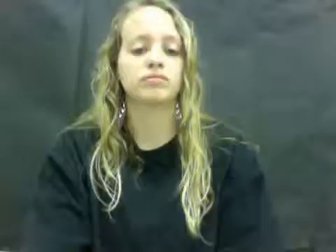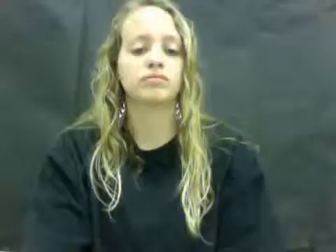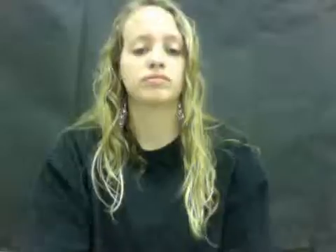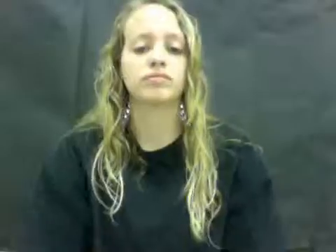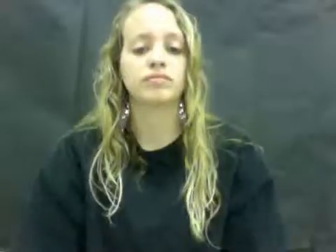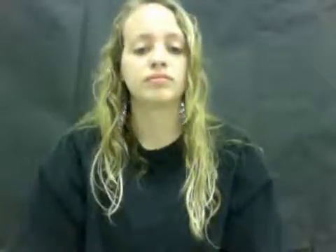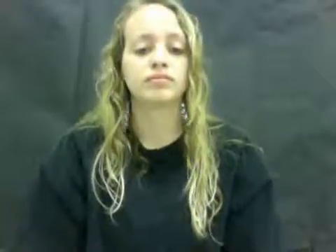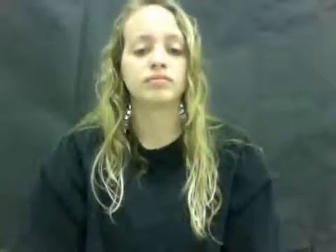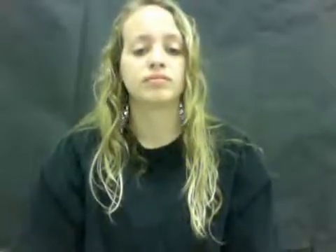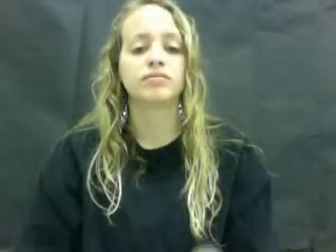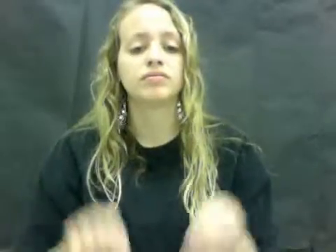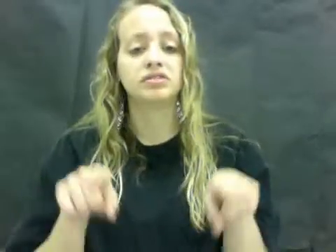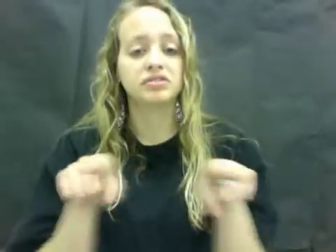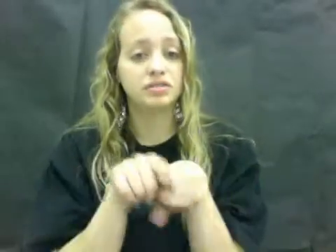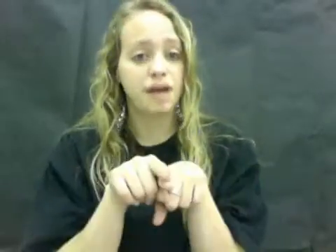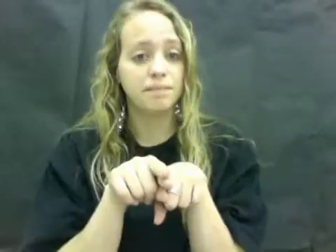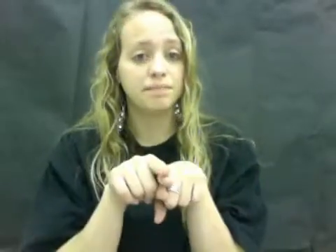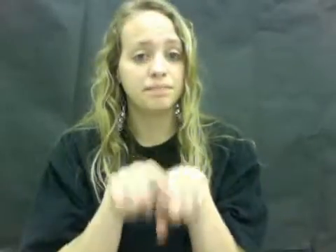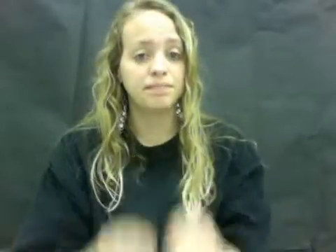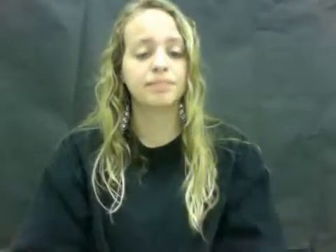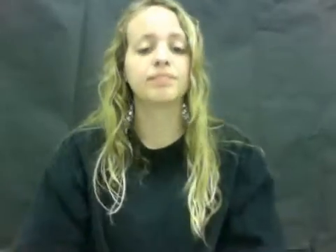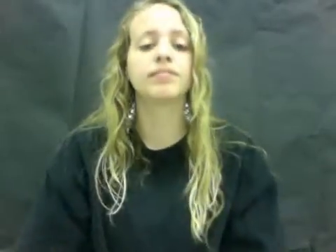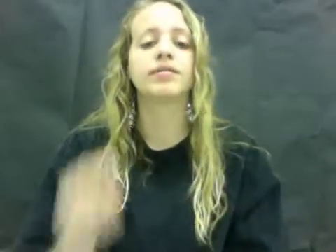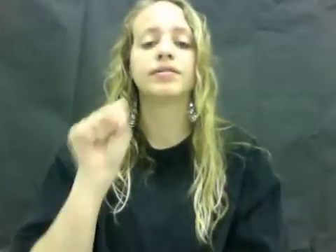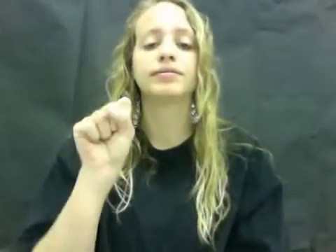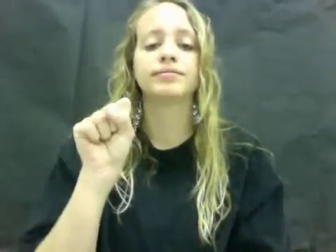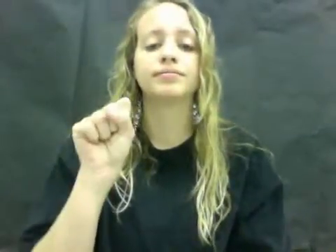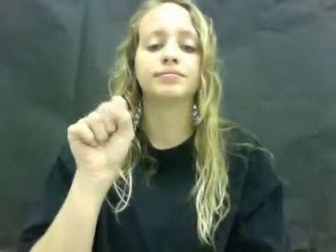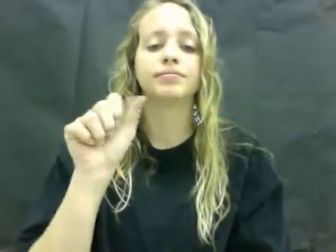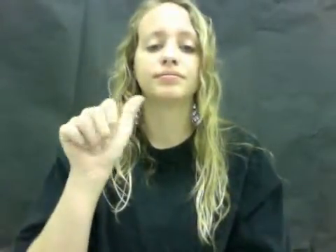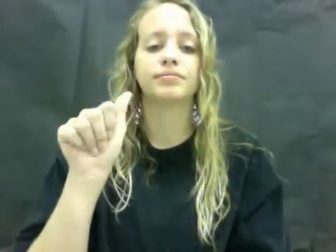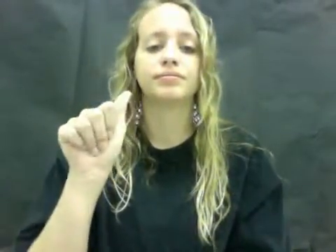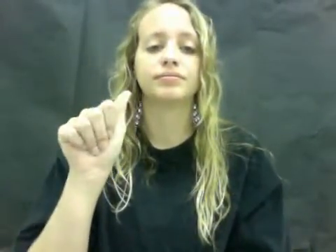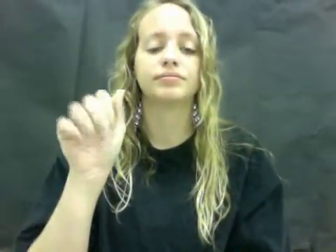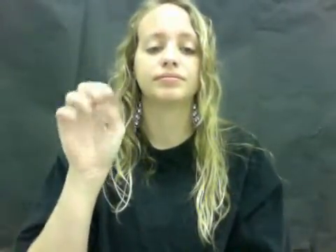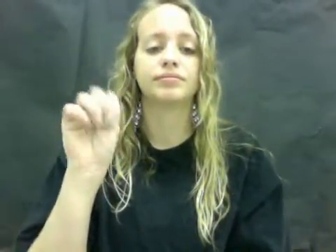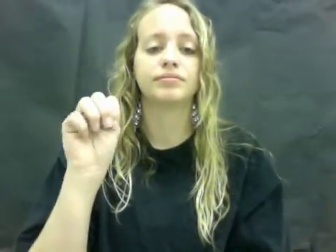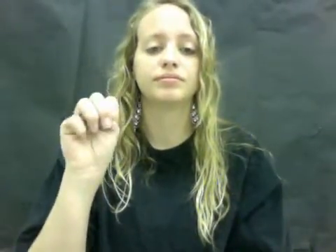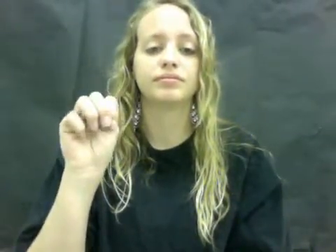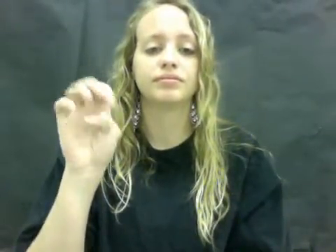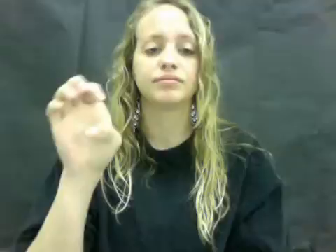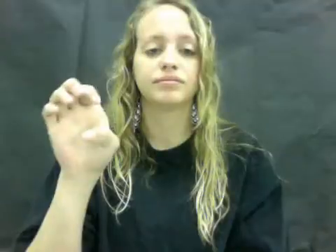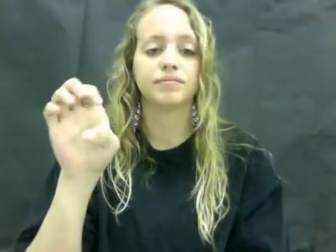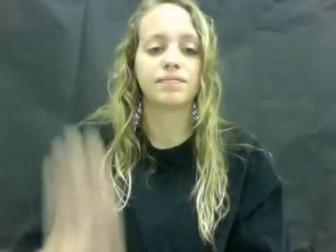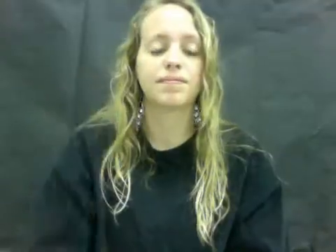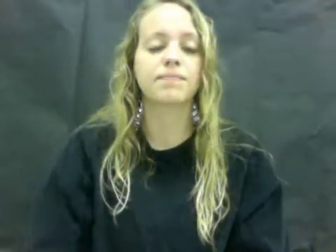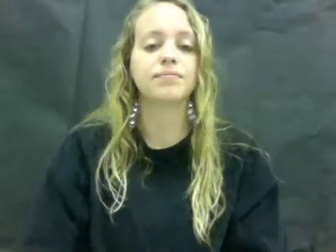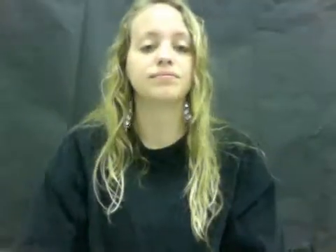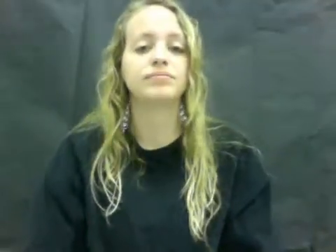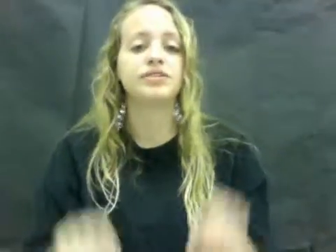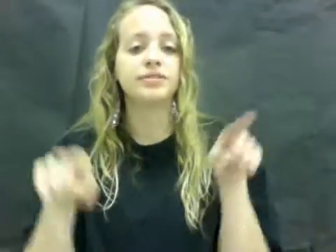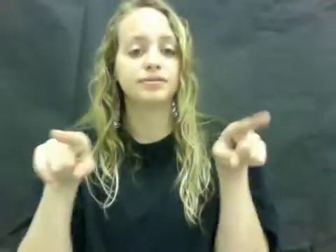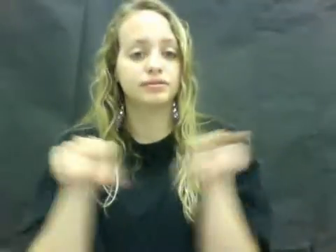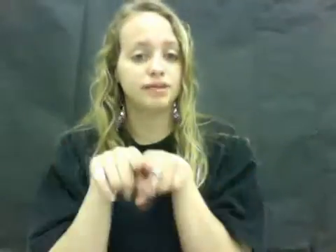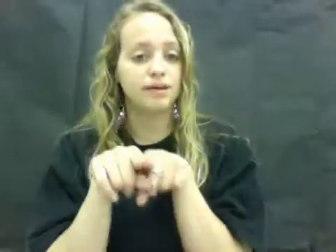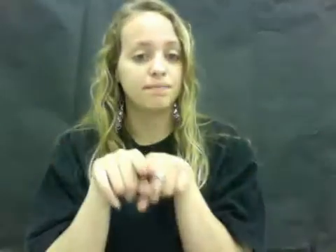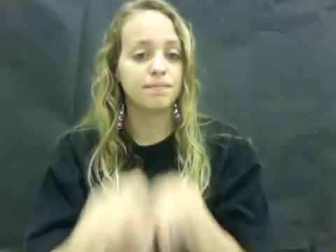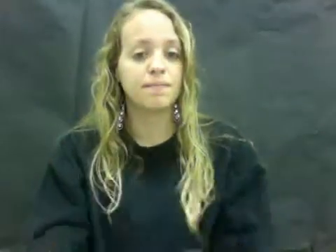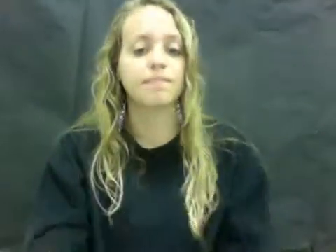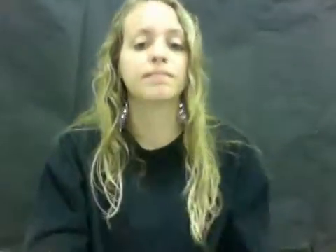same